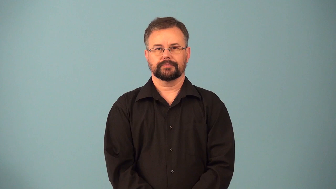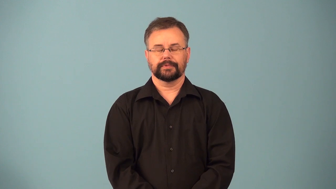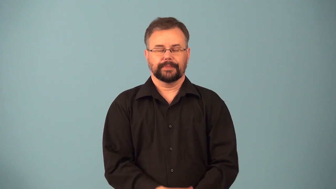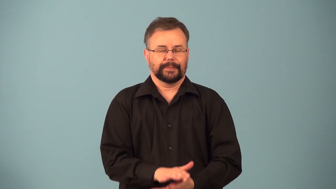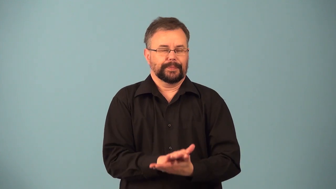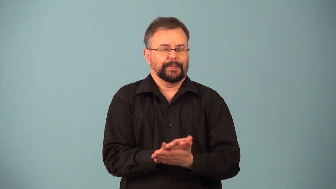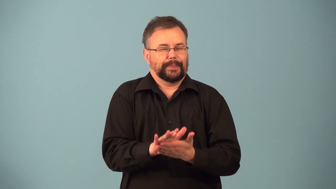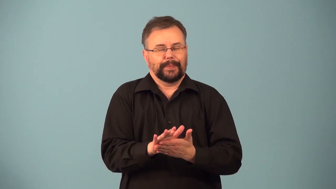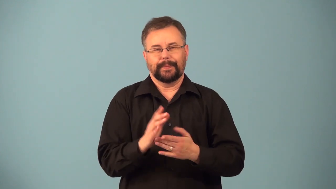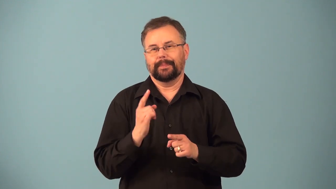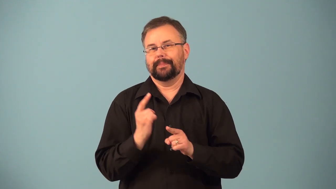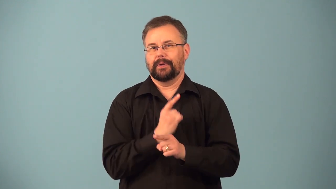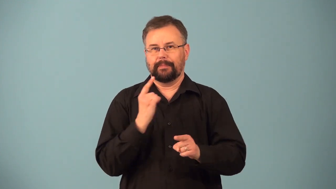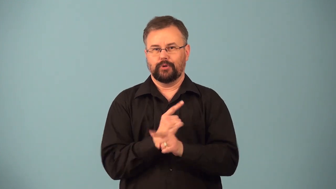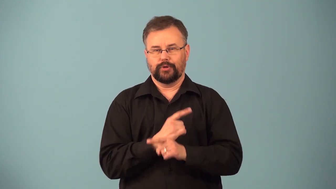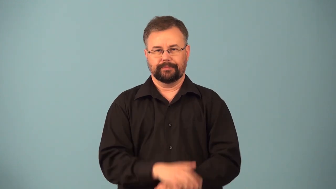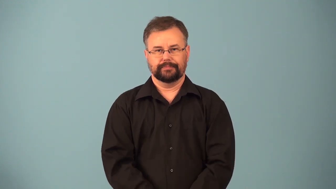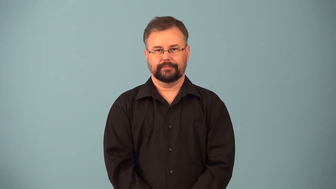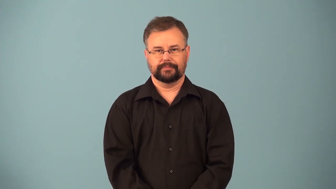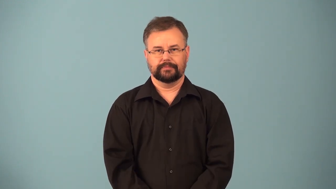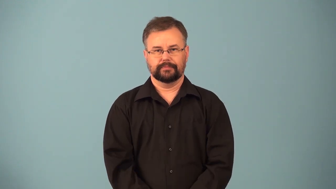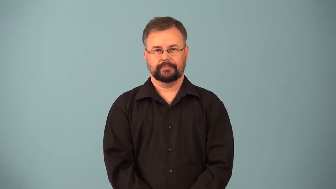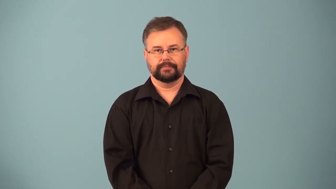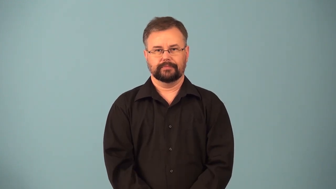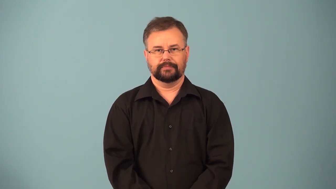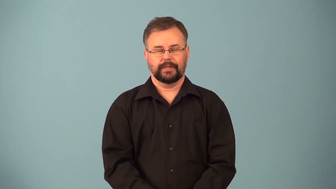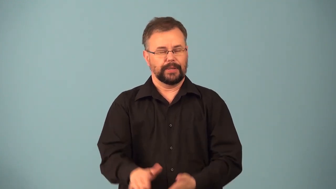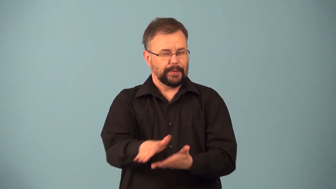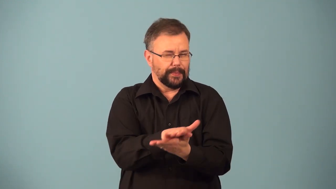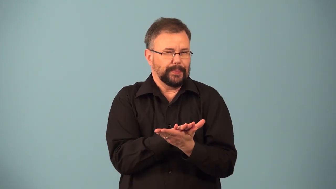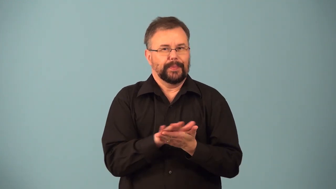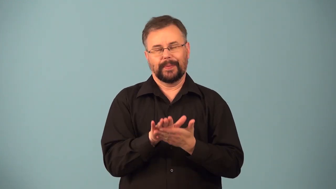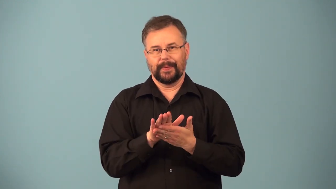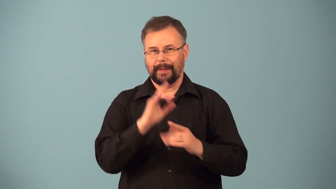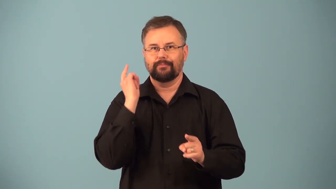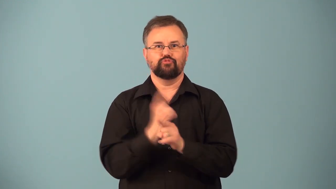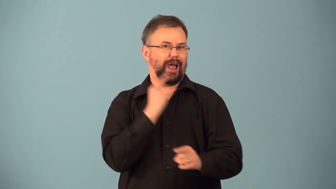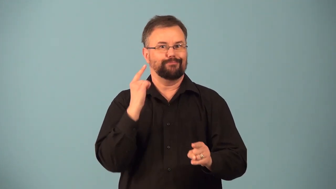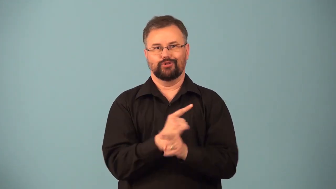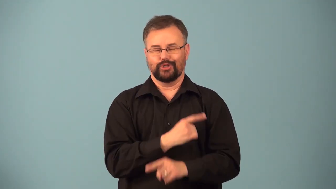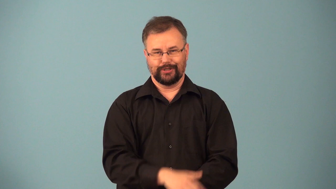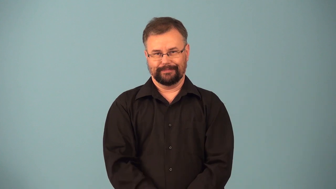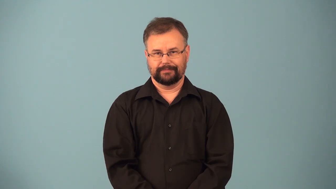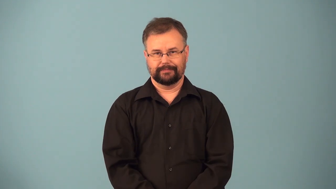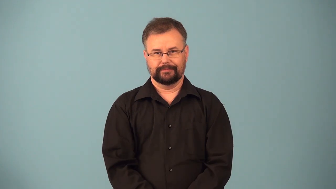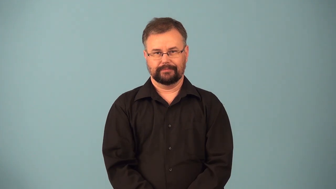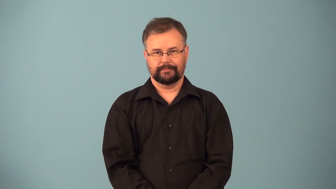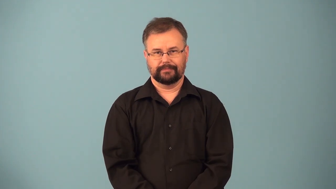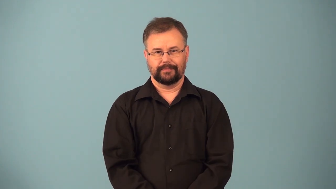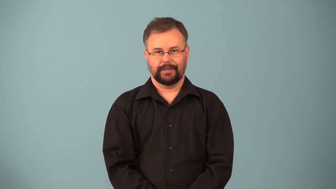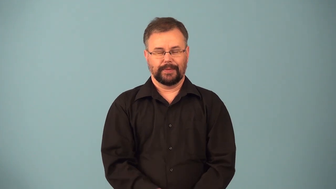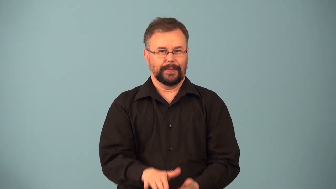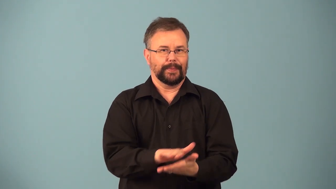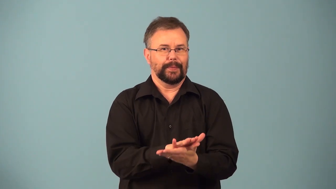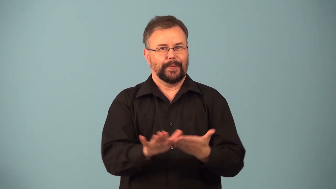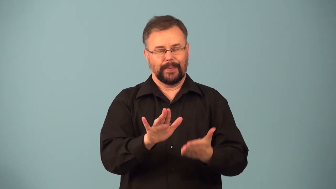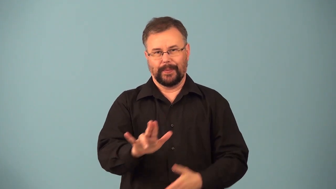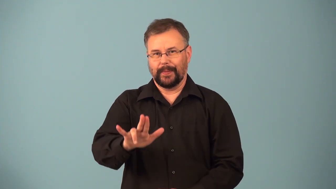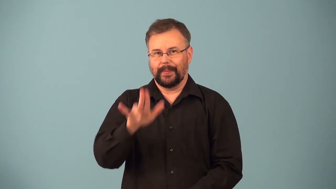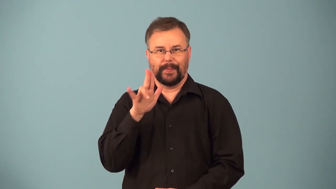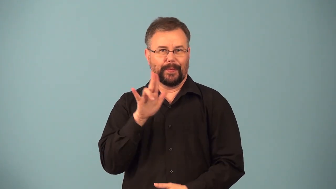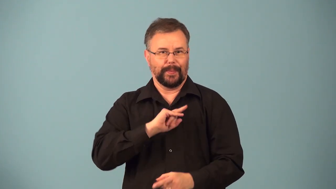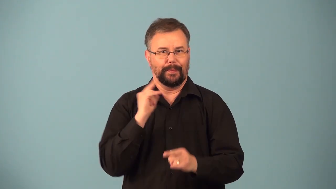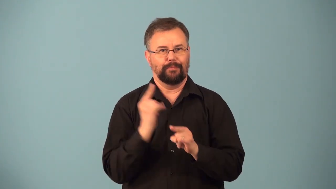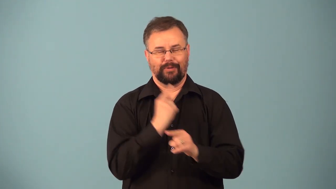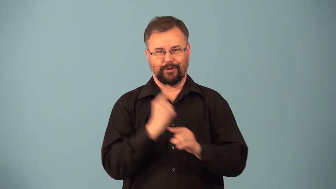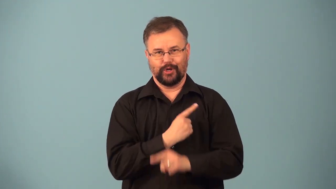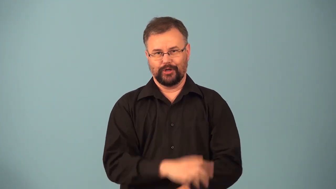prissy,prissier,prissiest